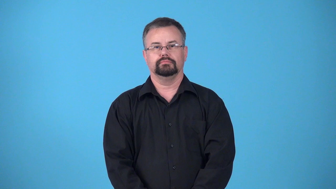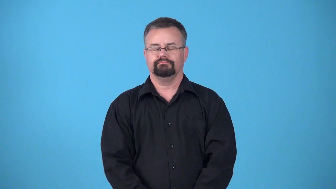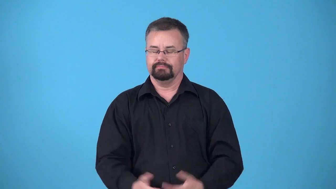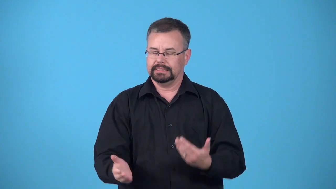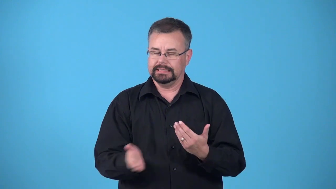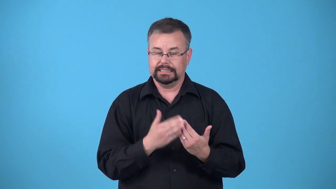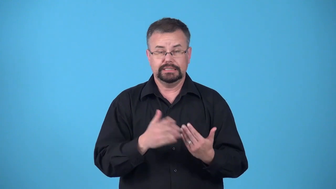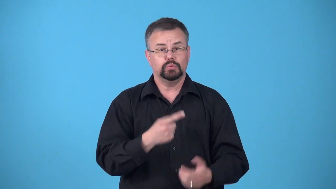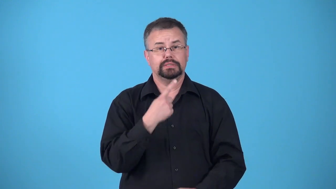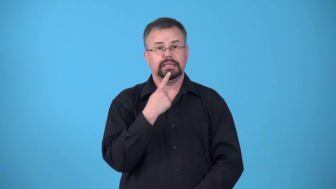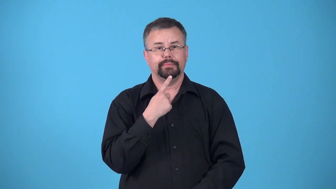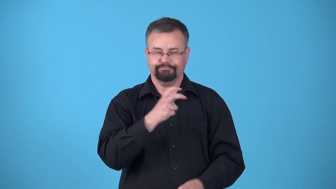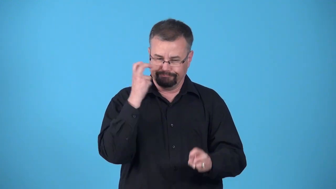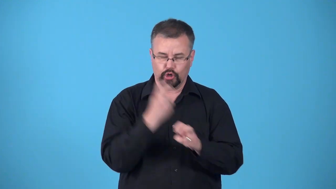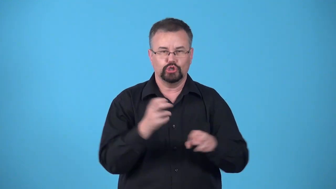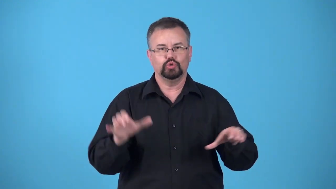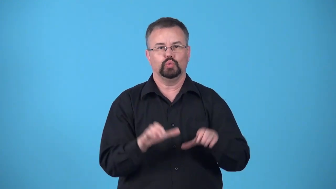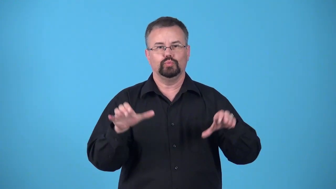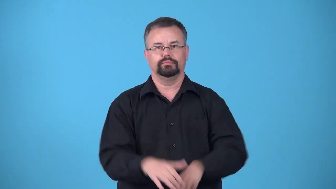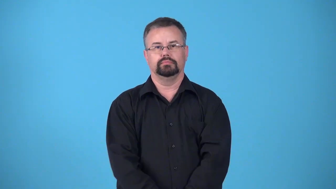saying is one thing doing is another